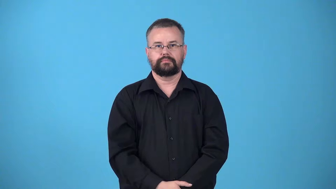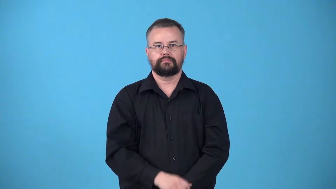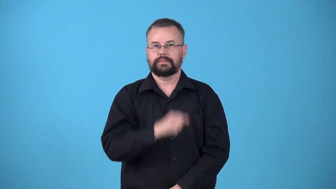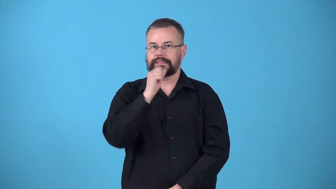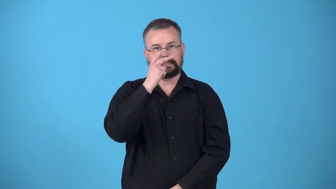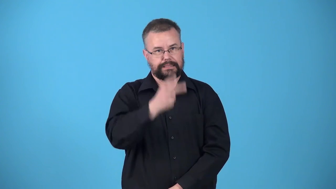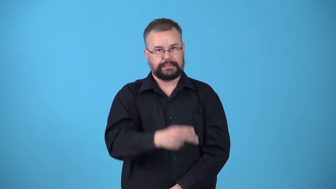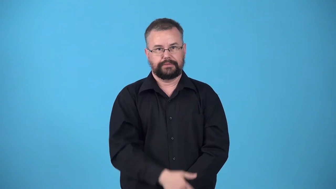unseen